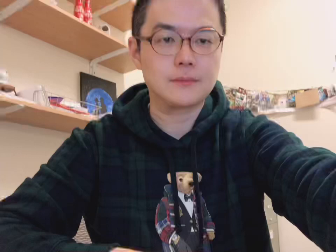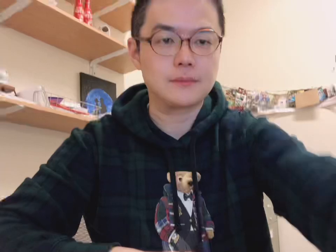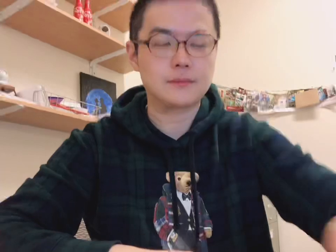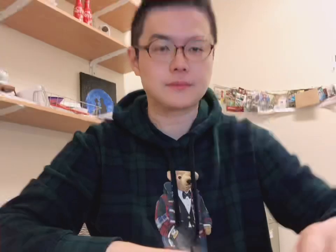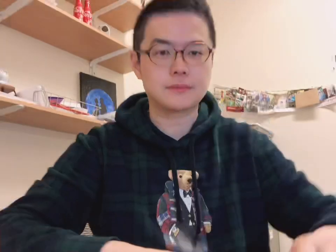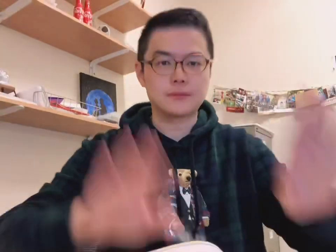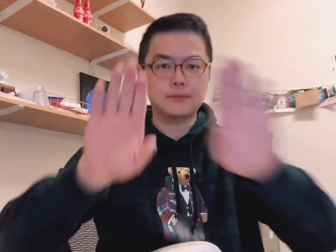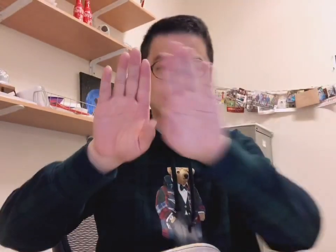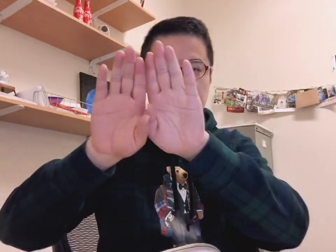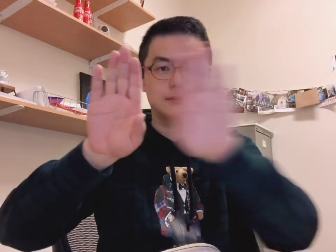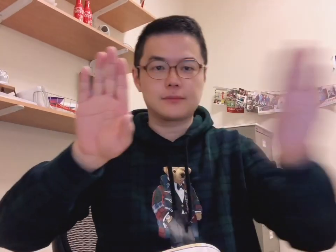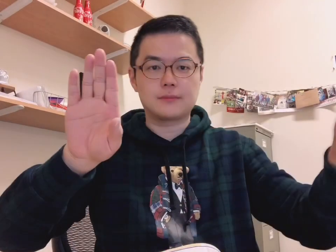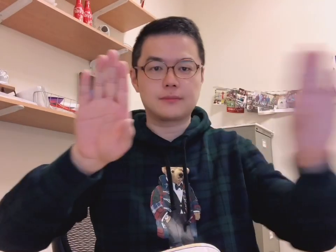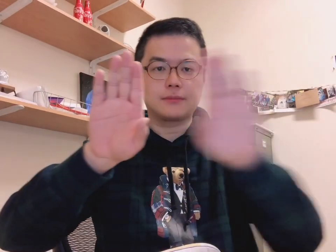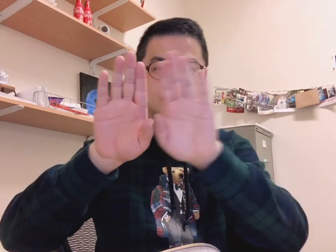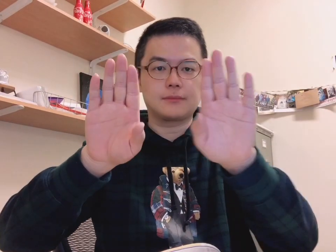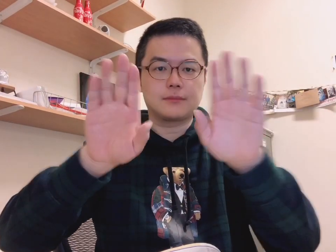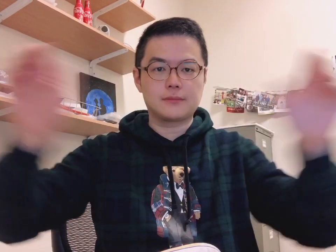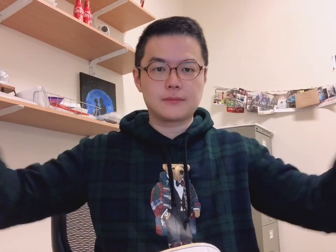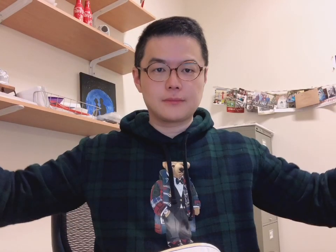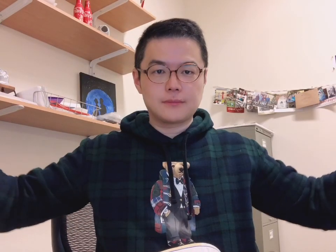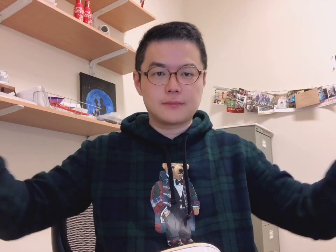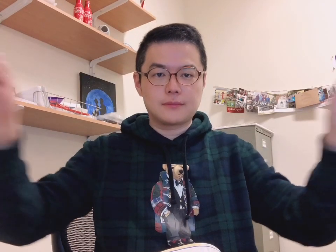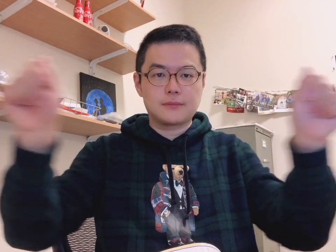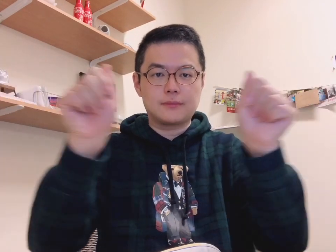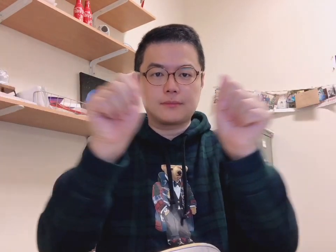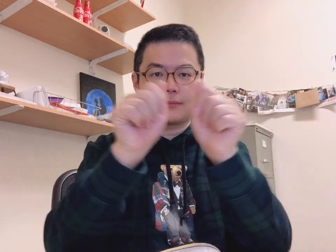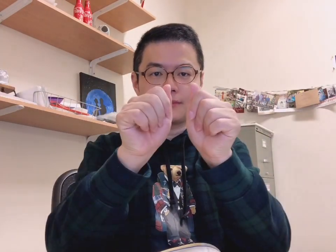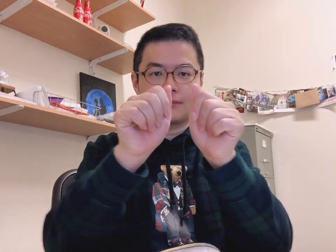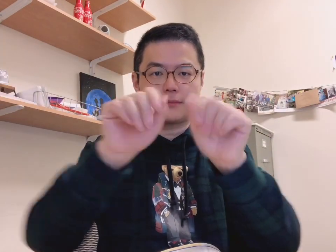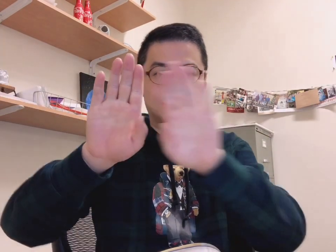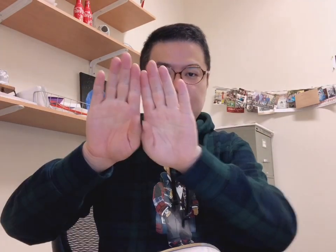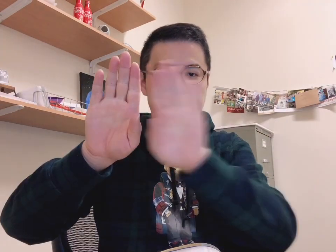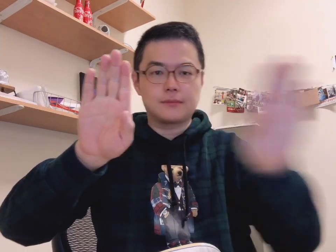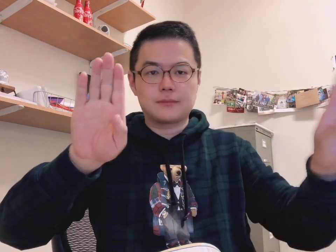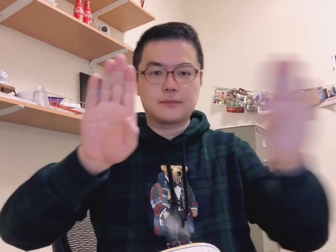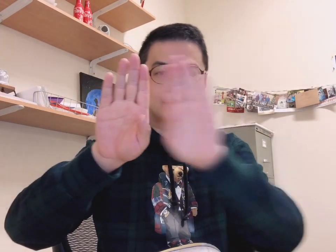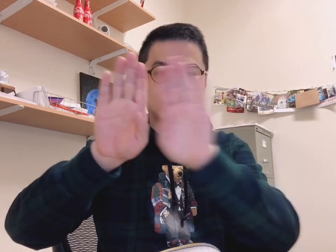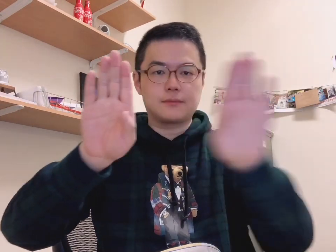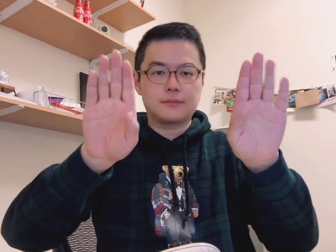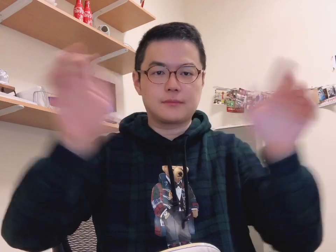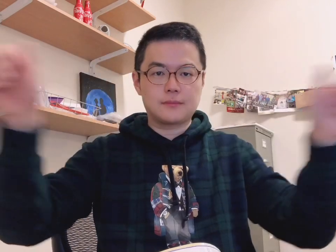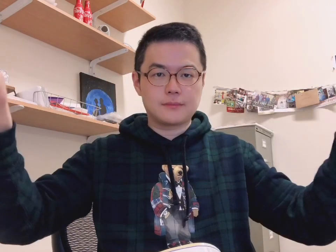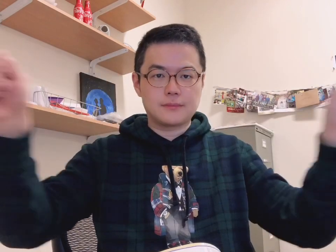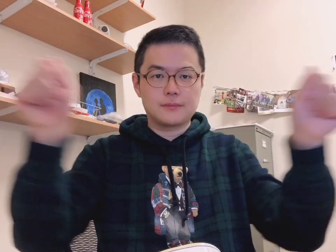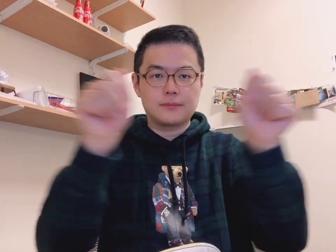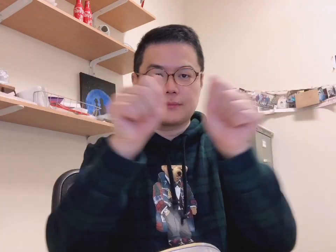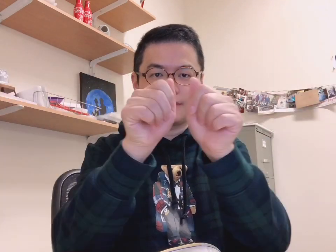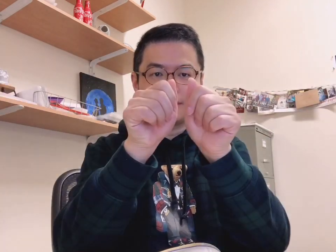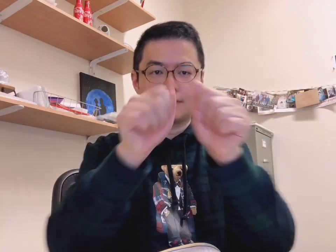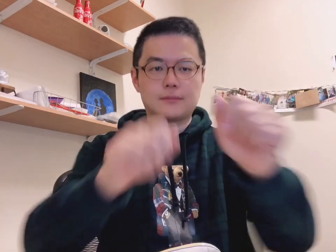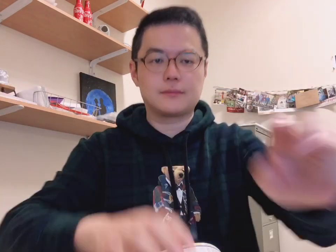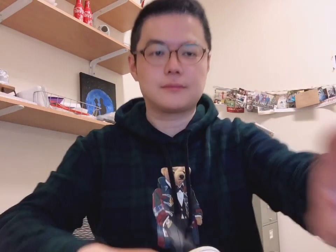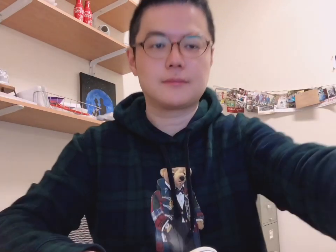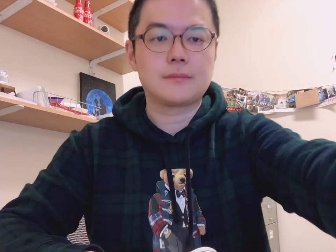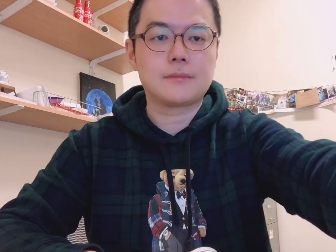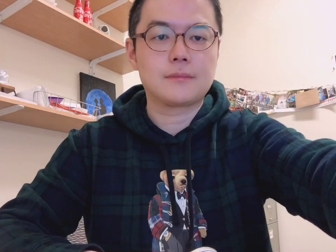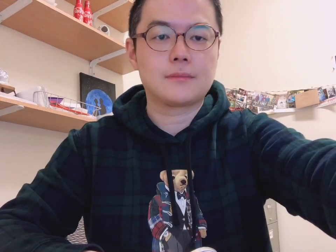Window Curtains